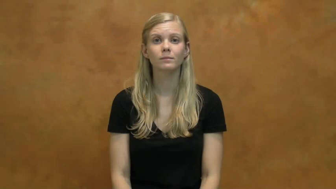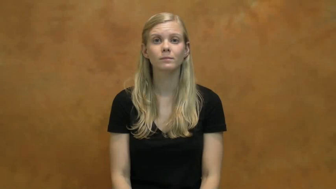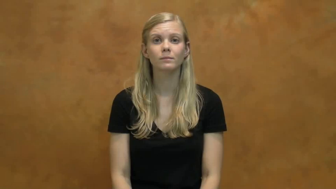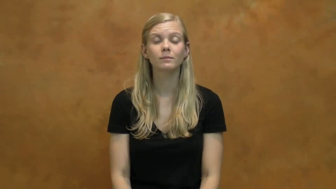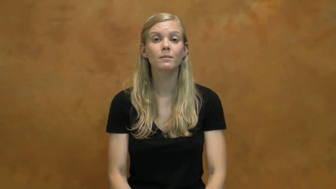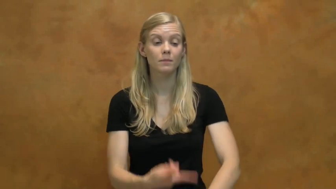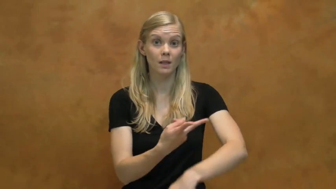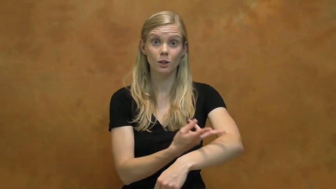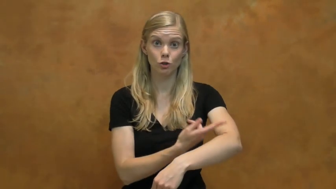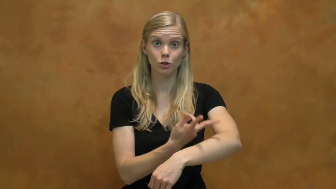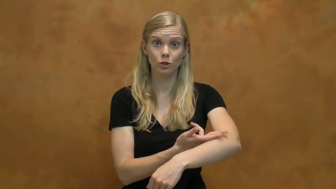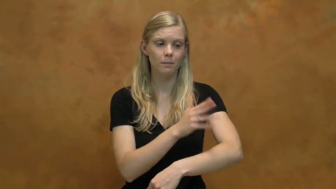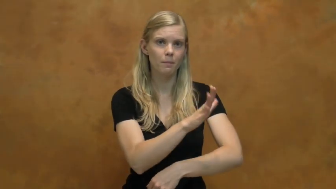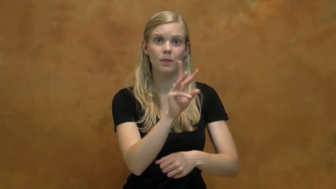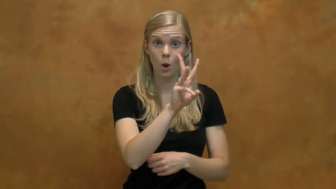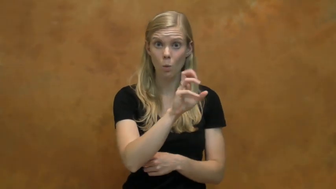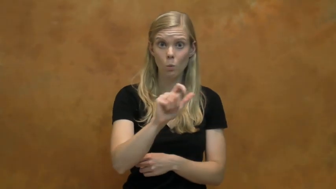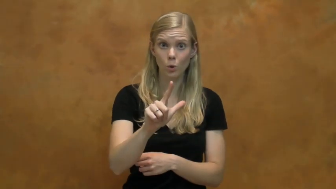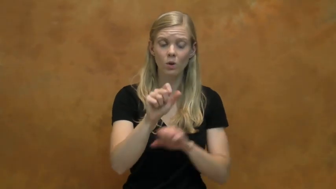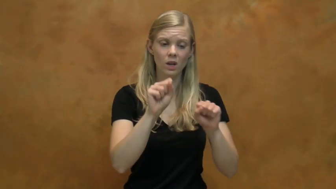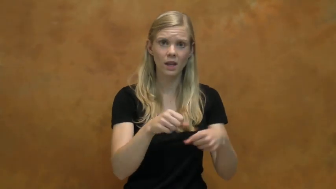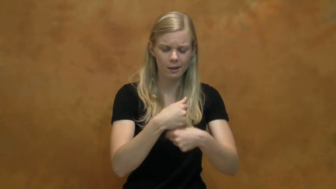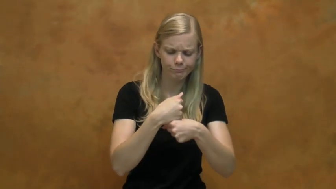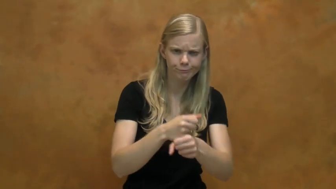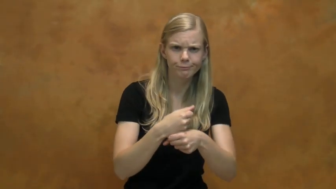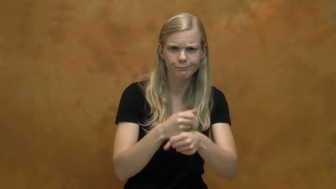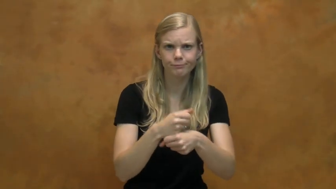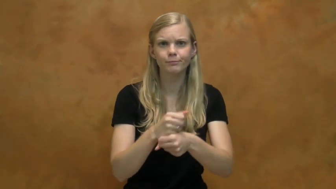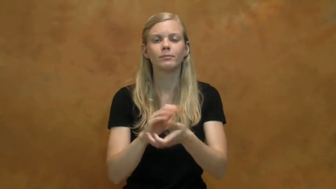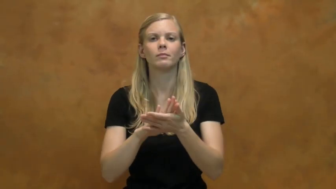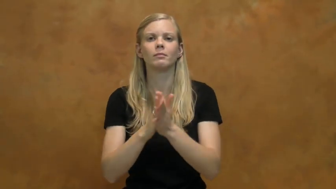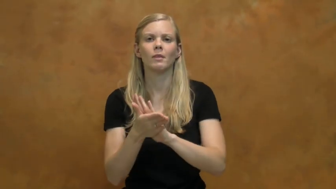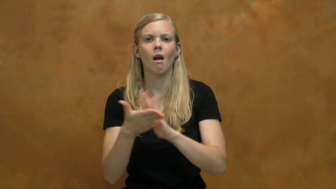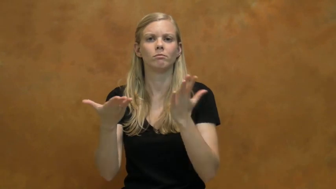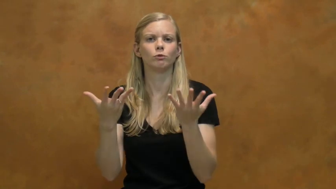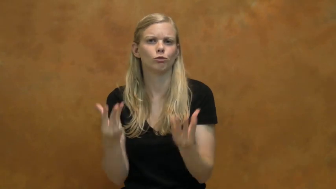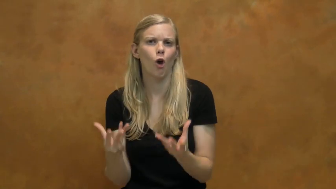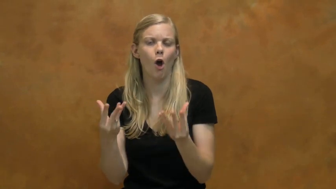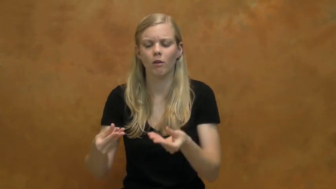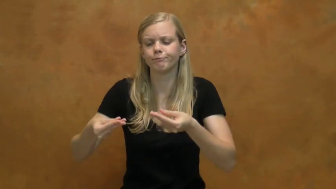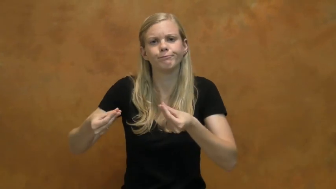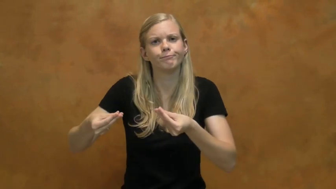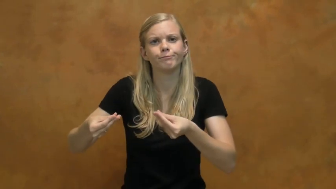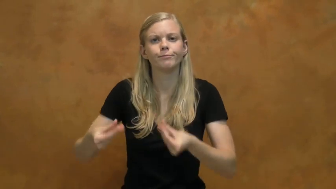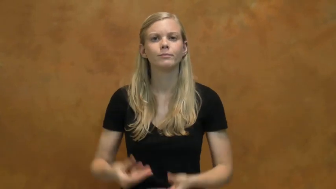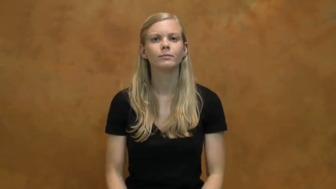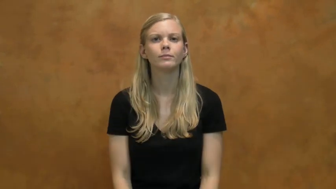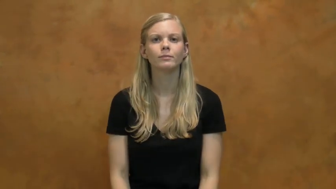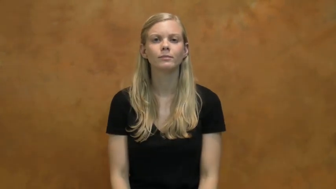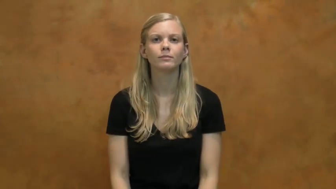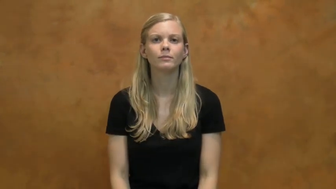fleece